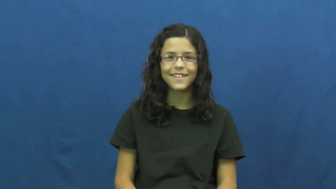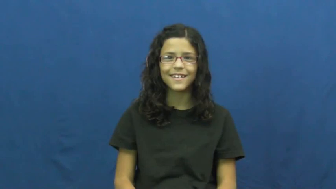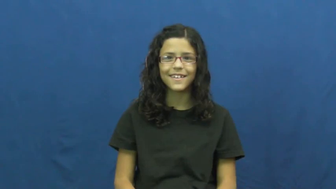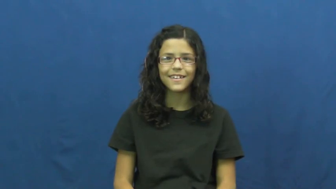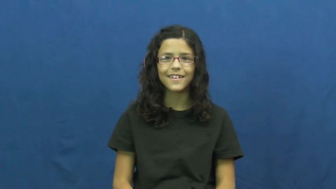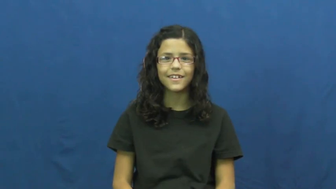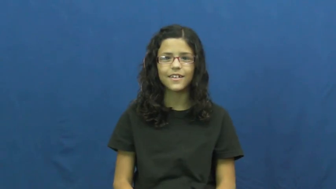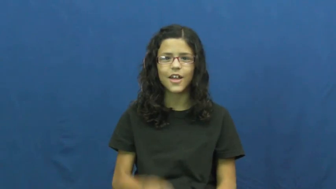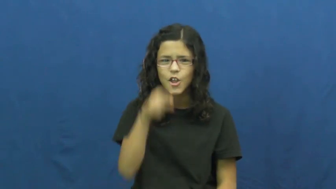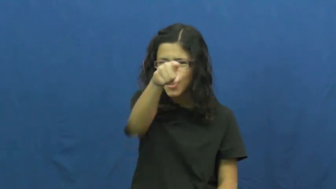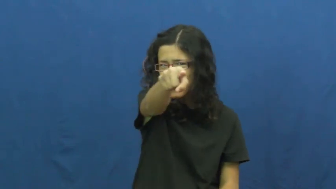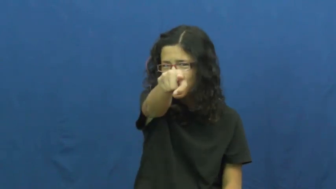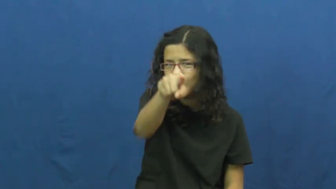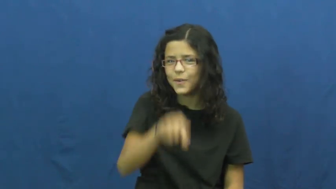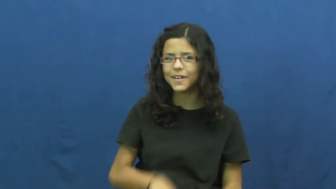thee,you're